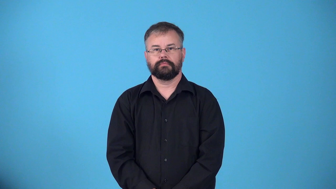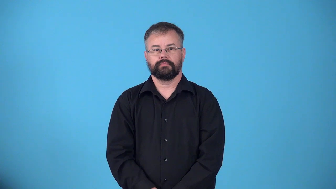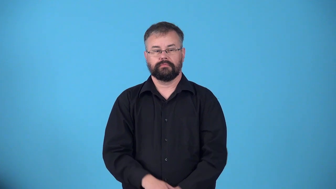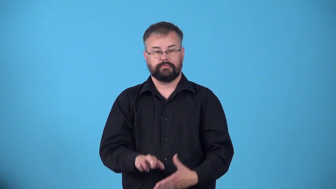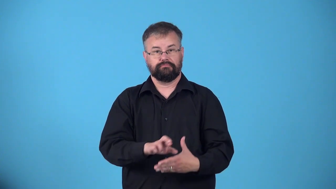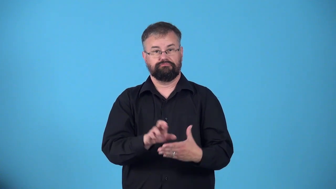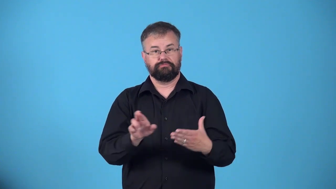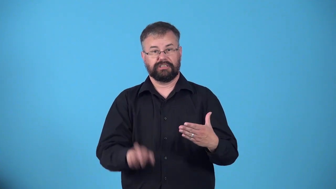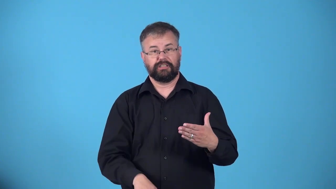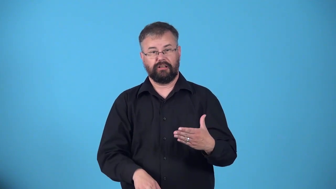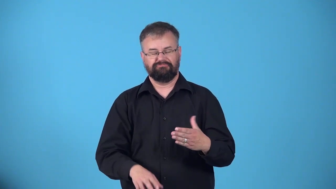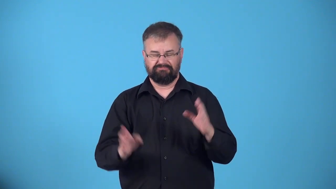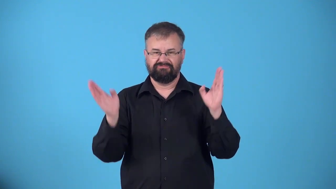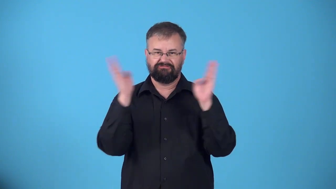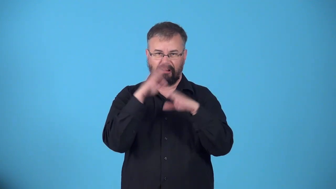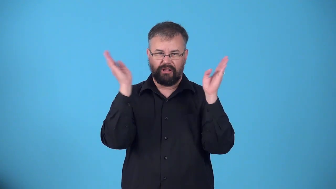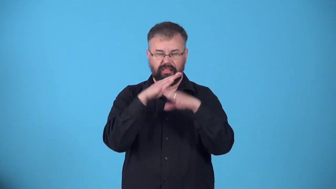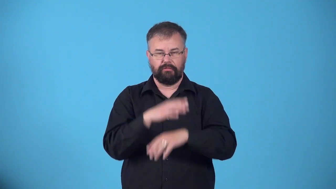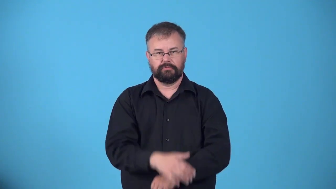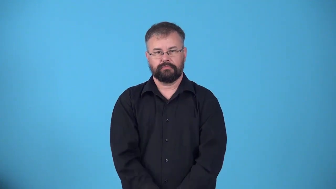land in, land up in, end up in, get in-trouble